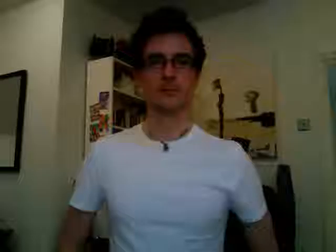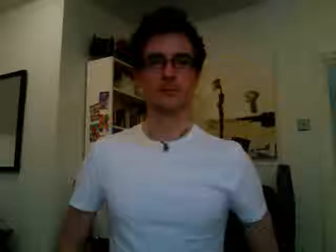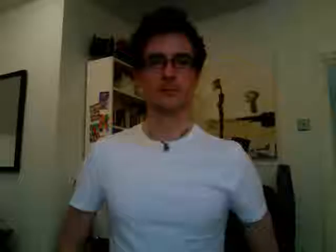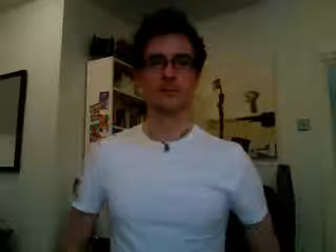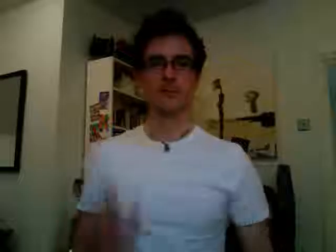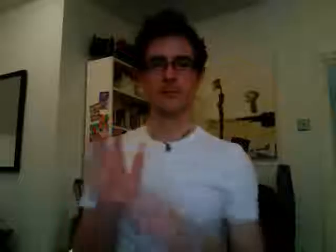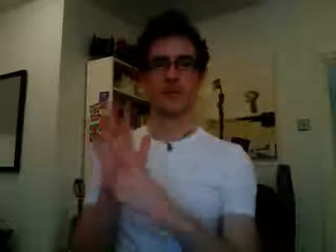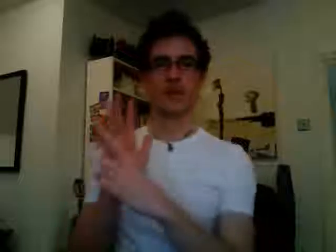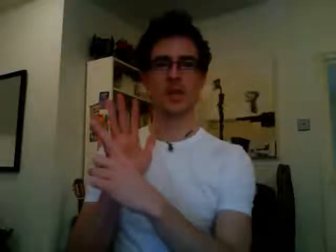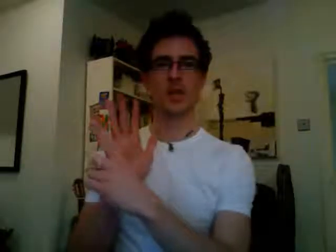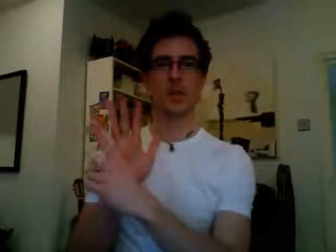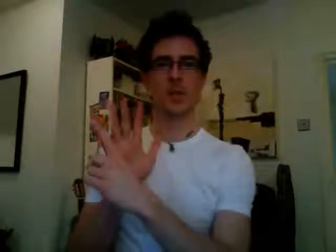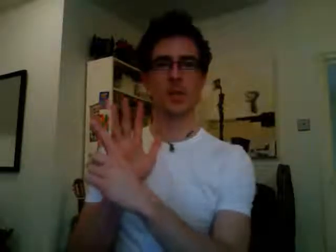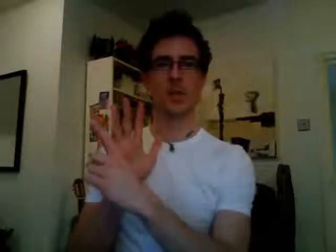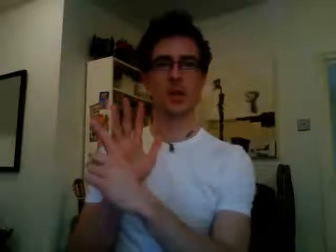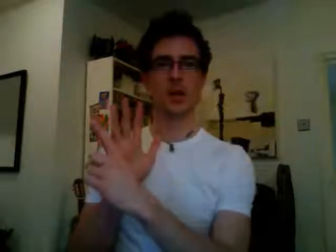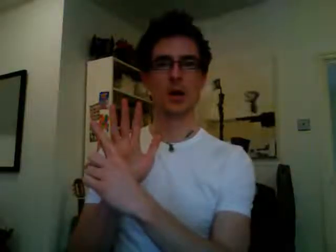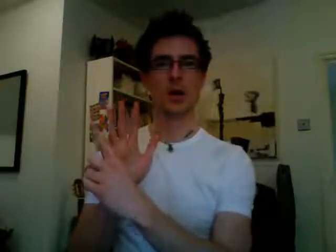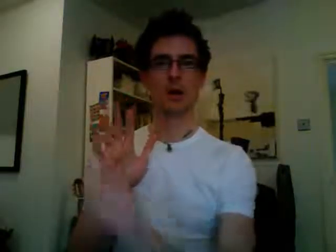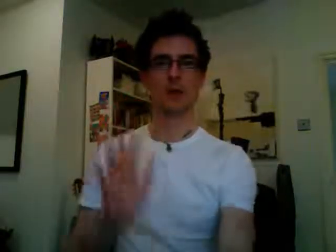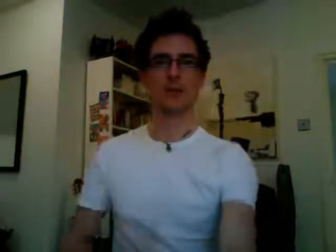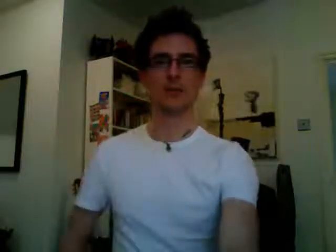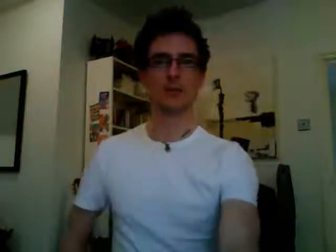U